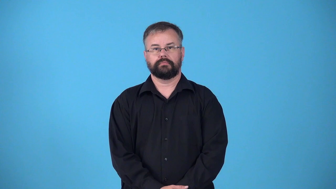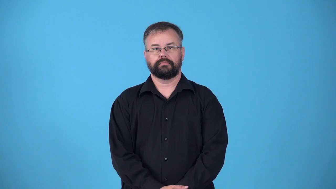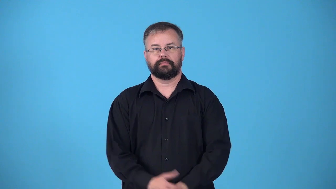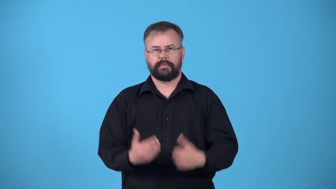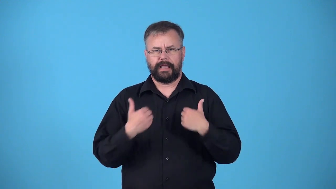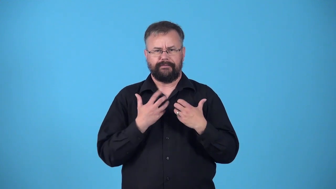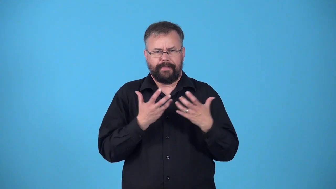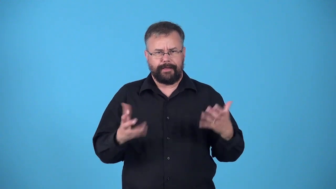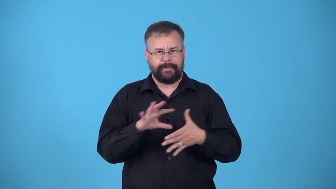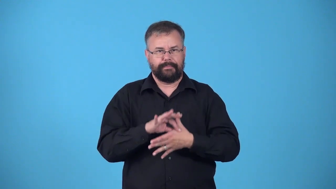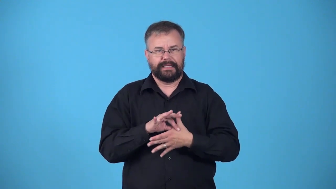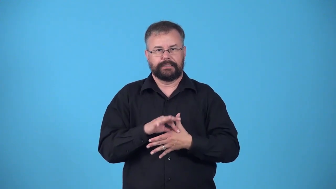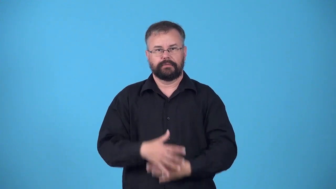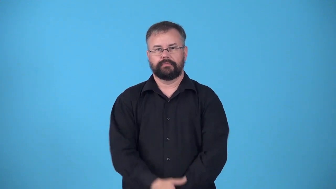meaty